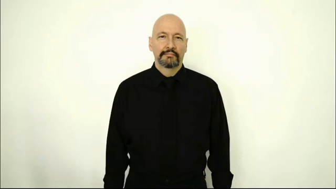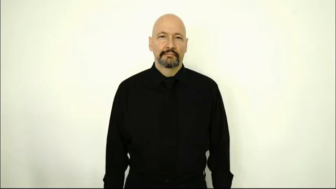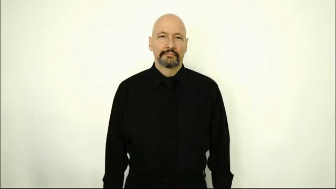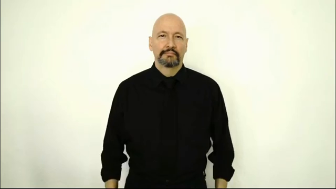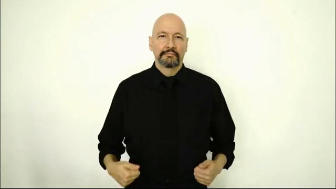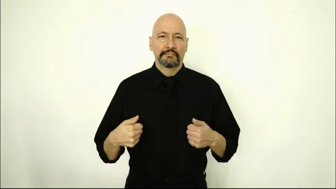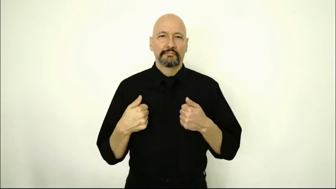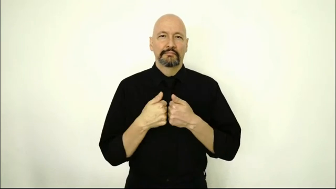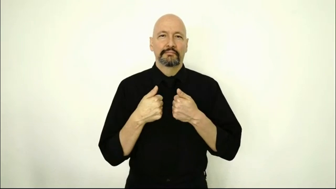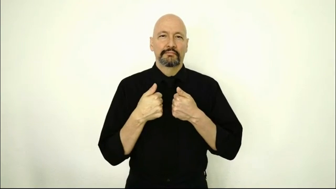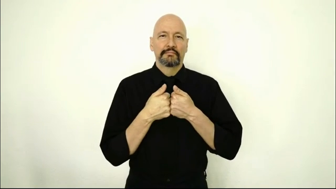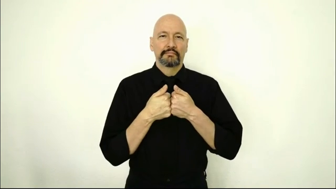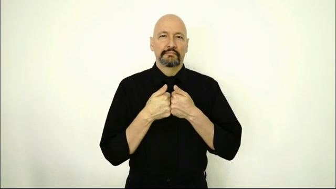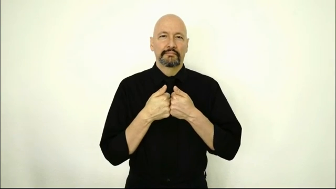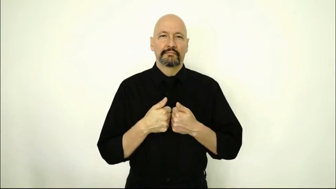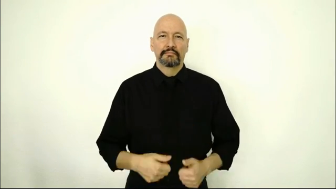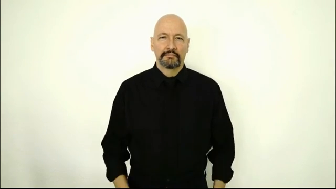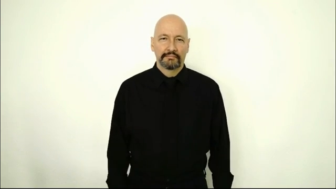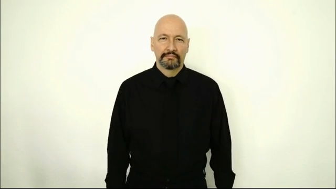GAME